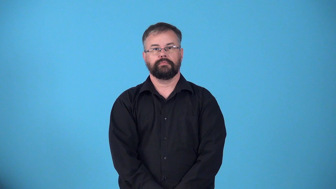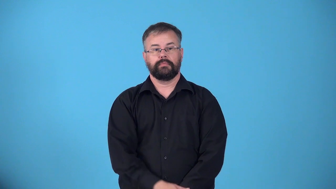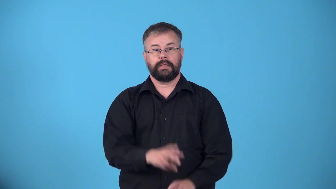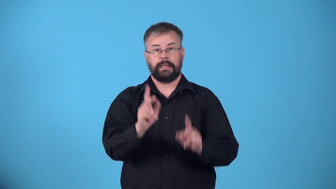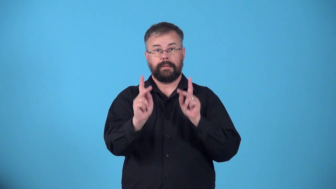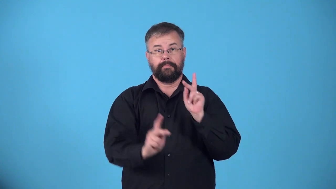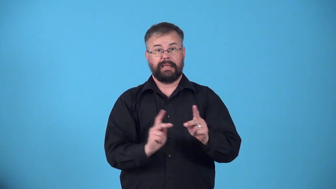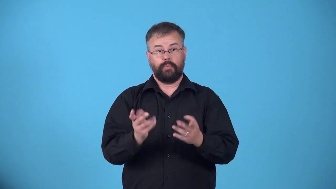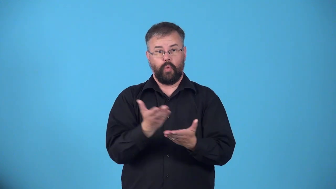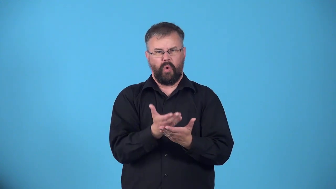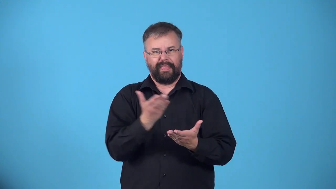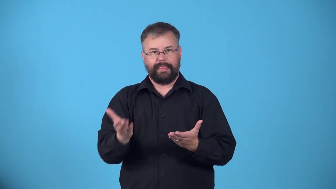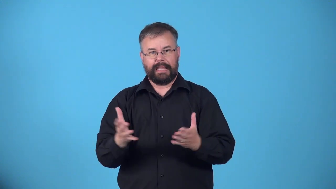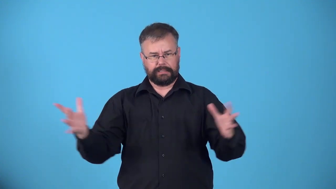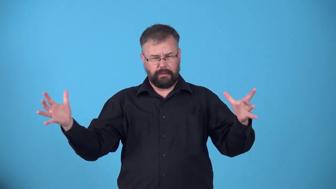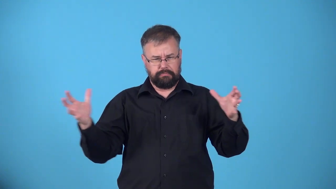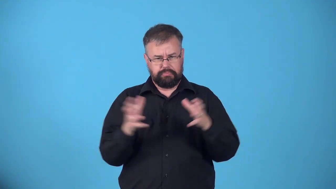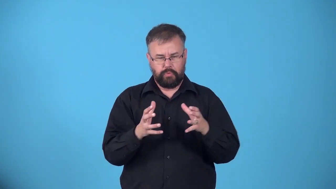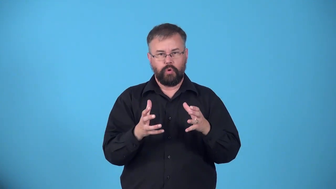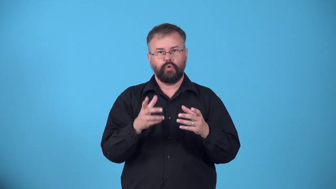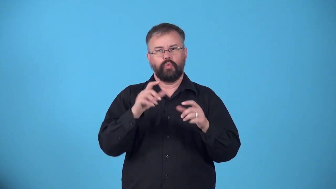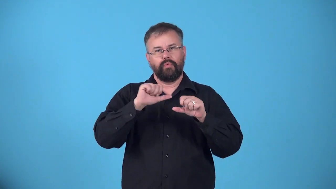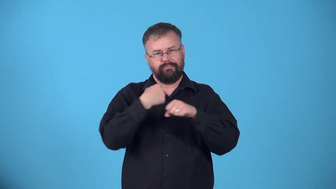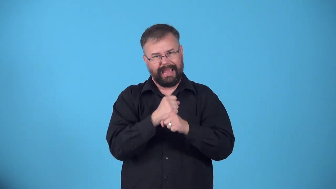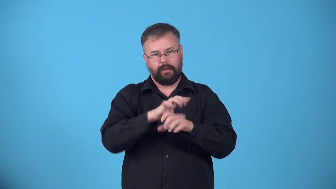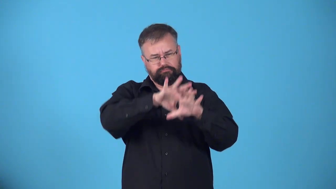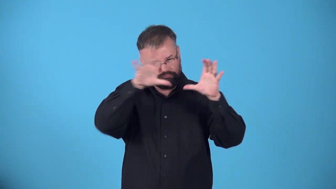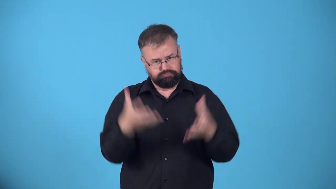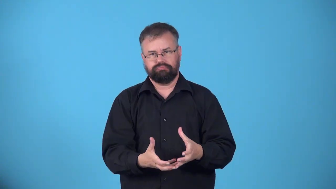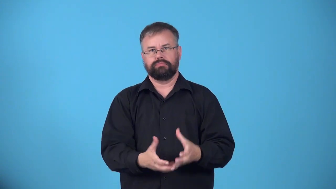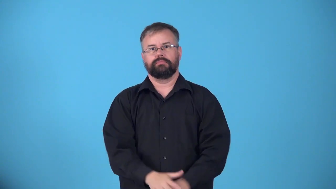makeup of a group